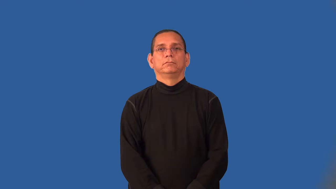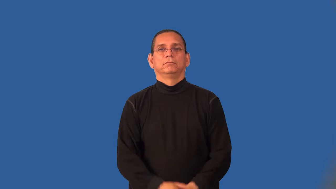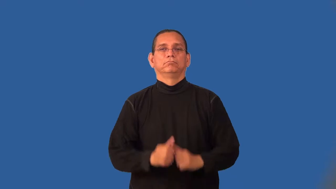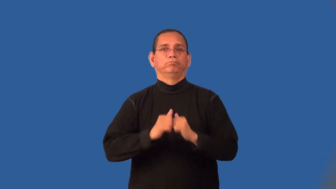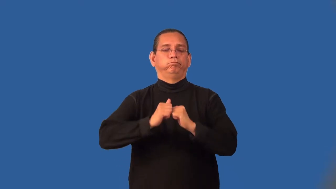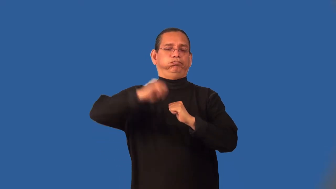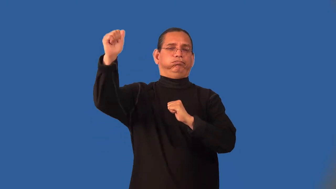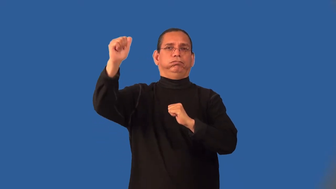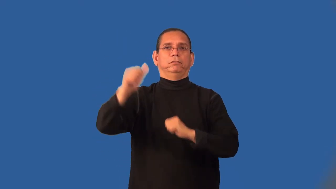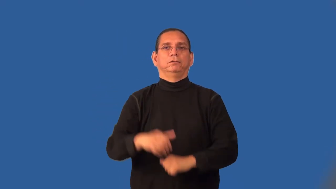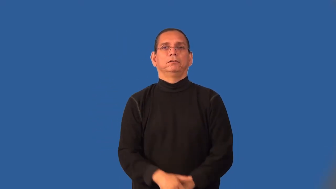landslide-victory